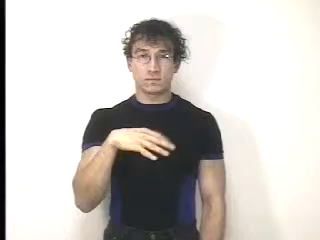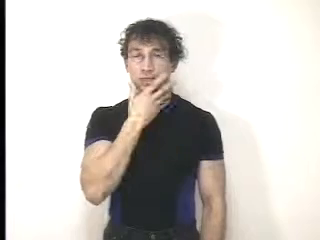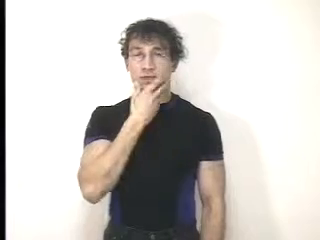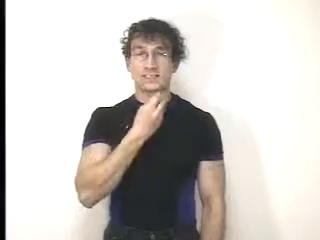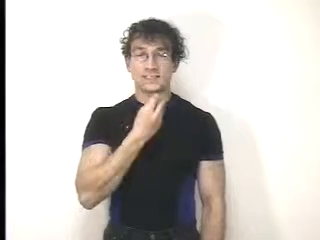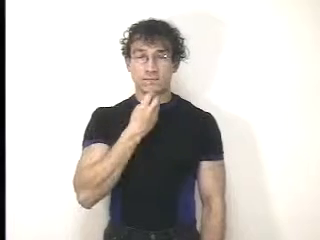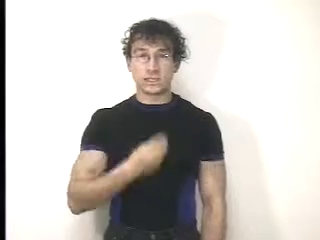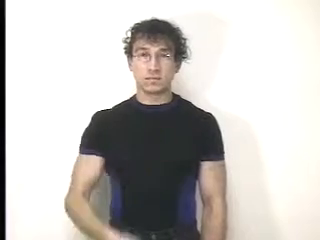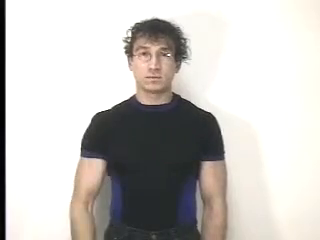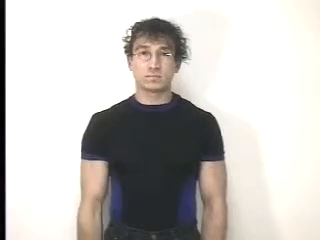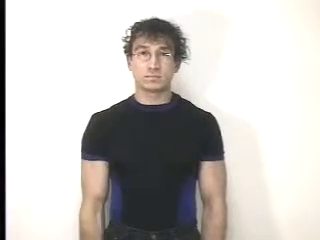beautiful handsome